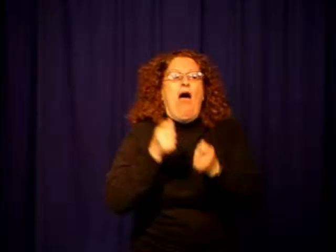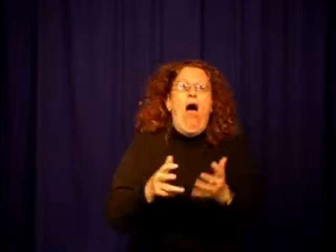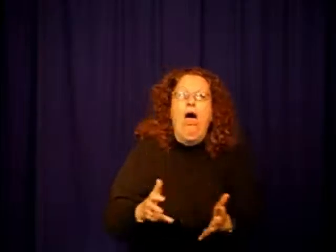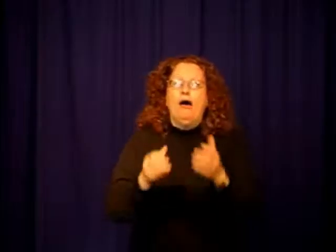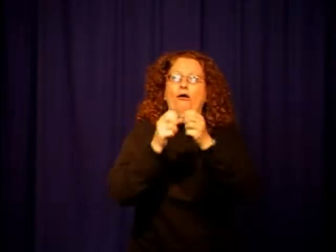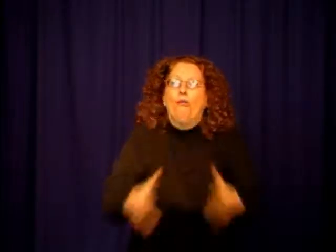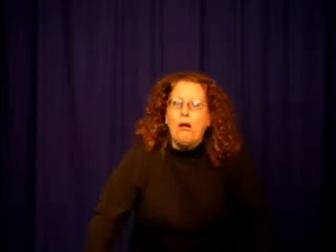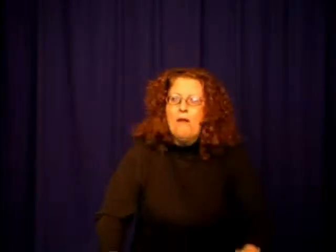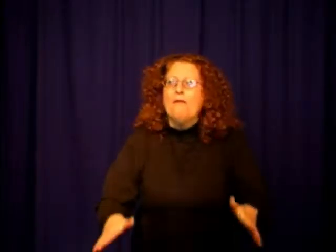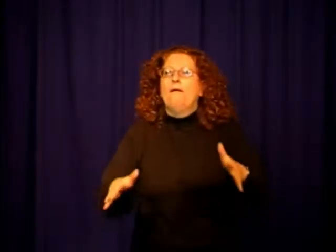let the pocket handkerchief go